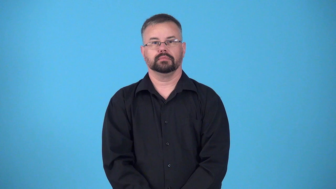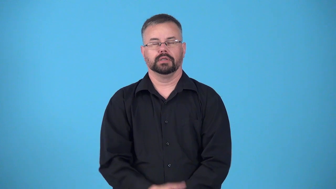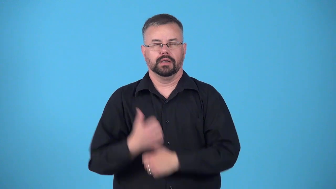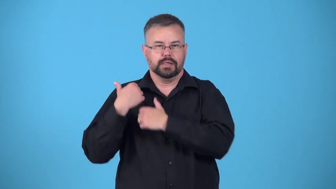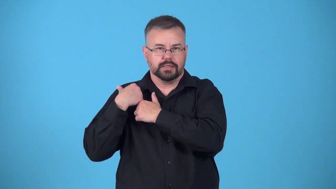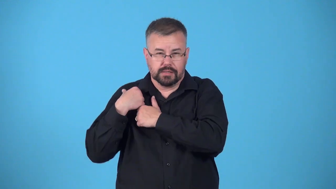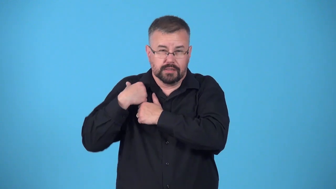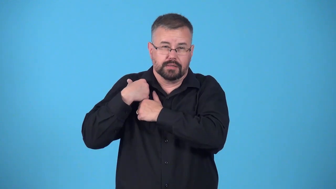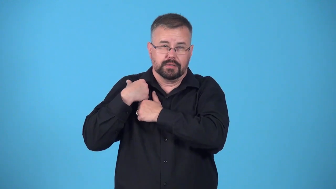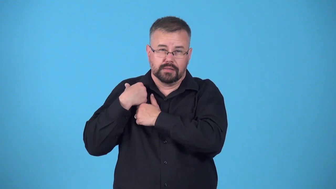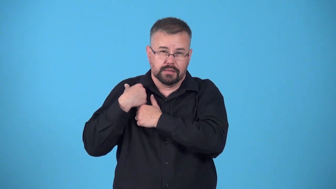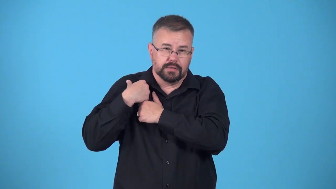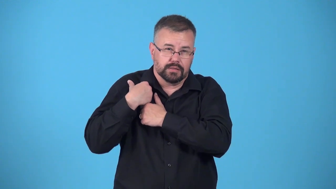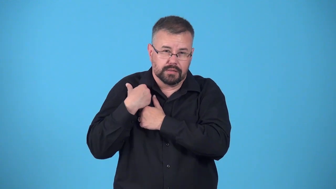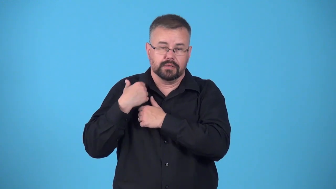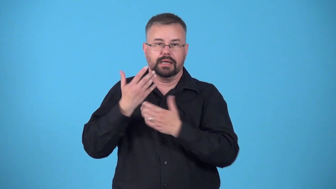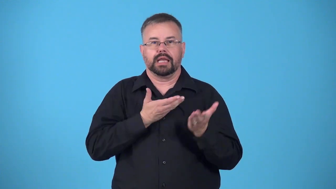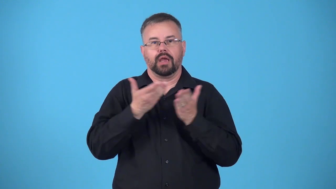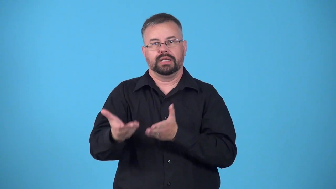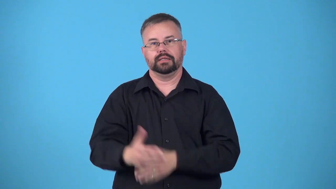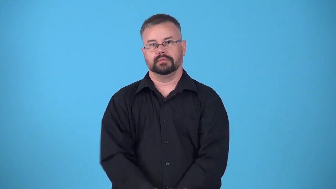shoulder carry